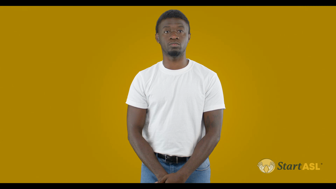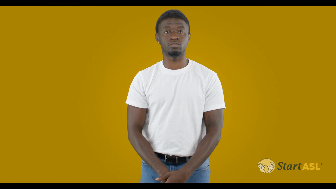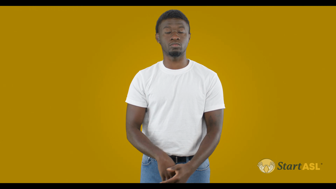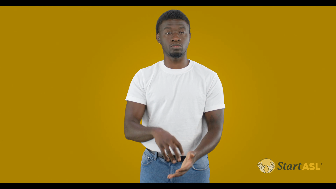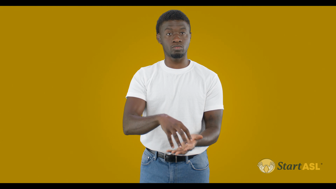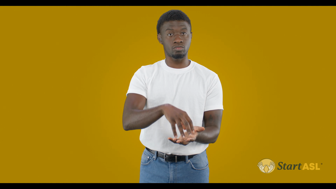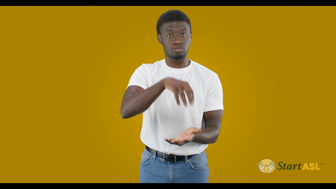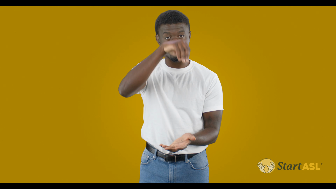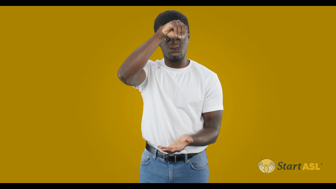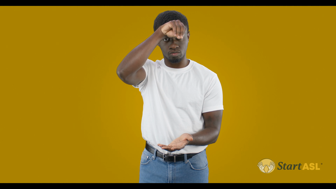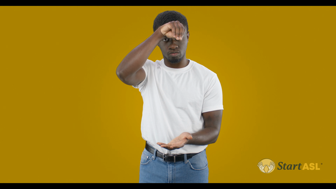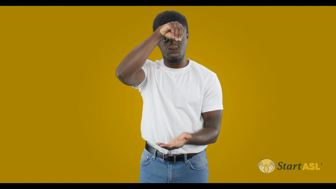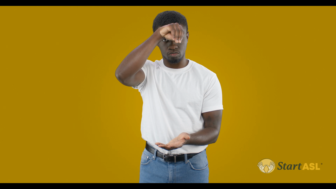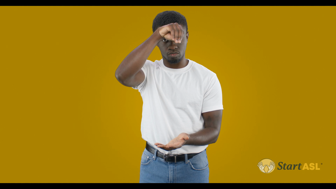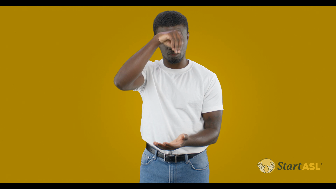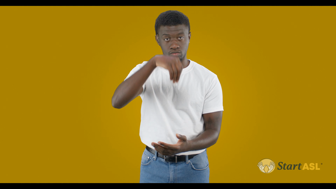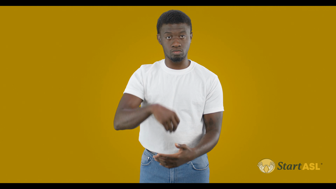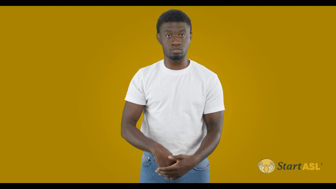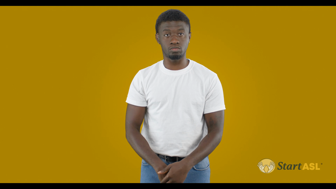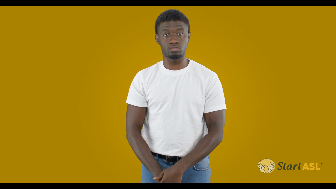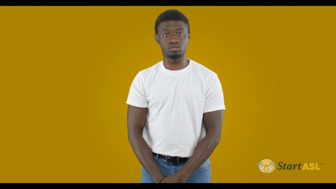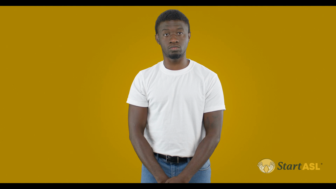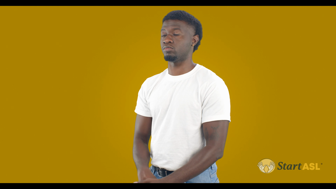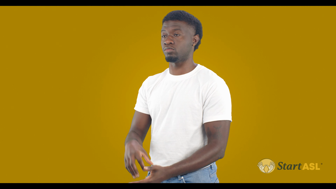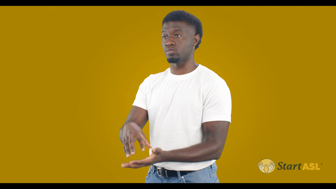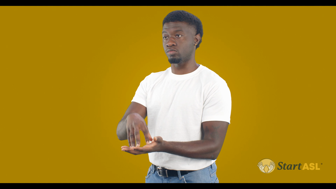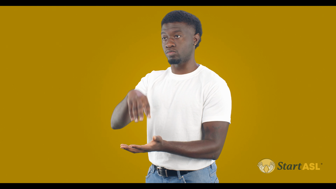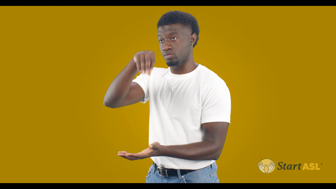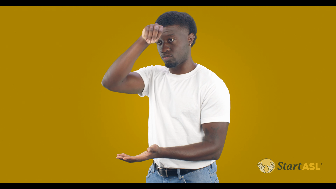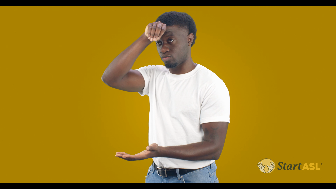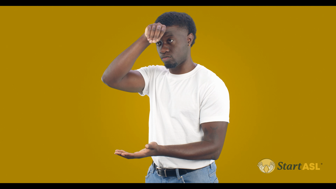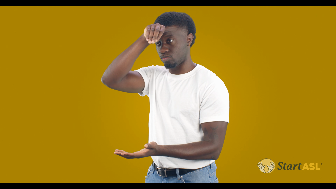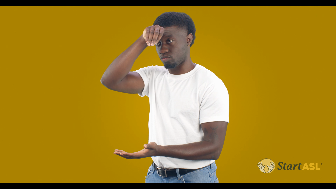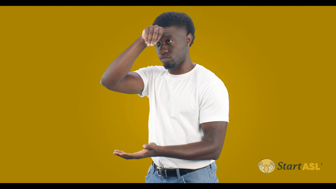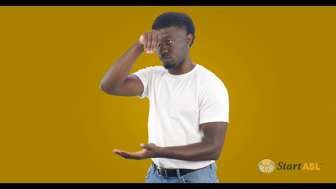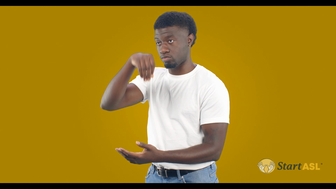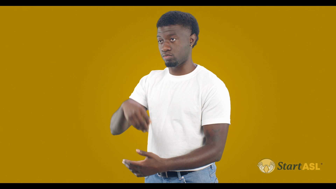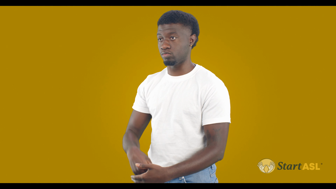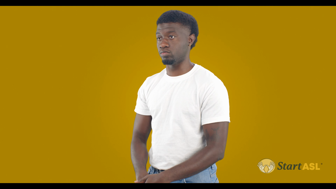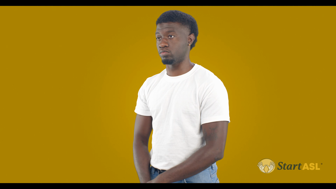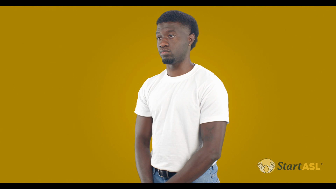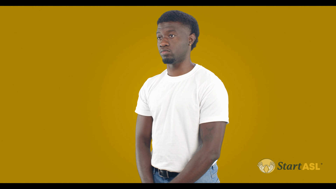learn